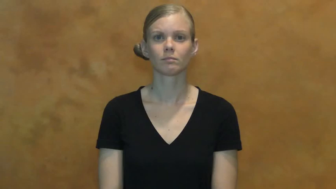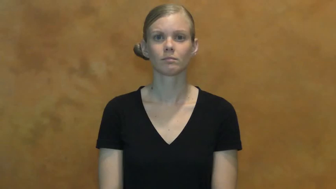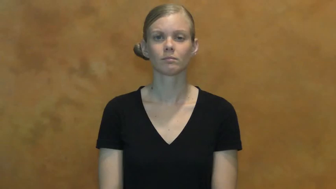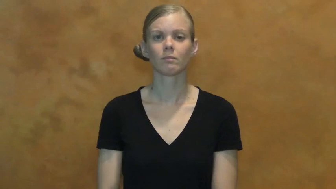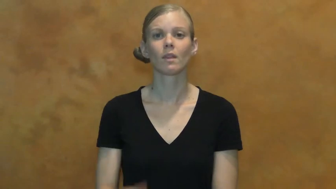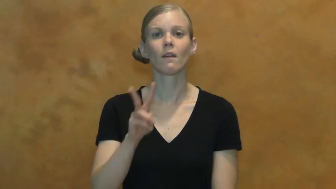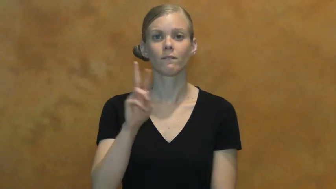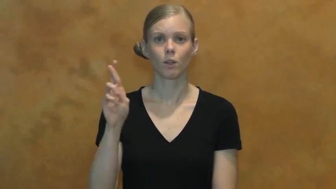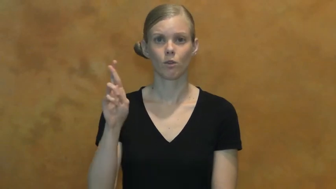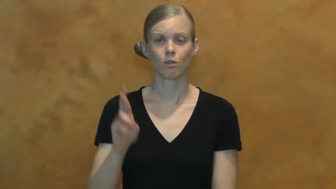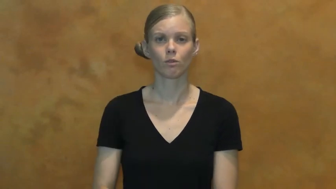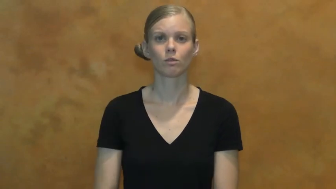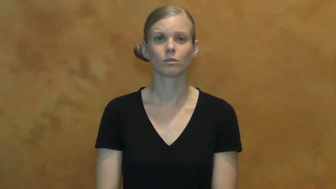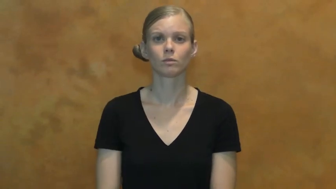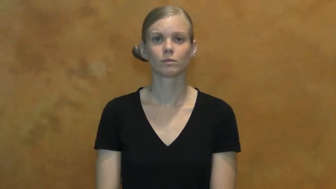vocational rehabilitation